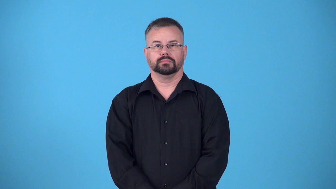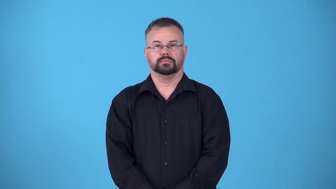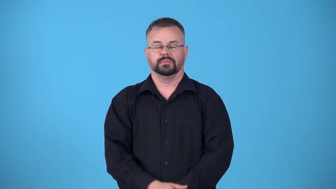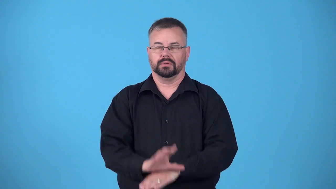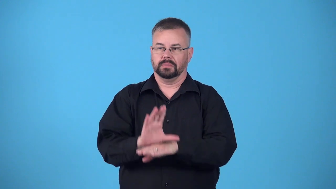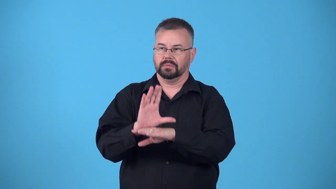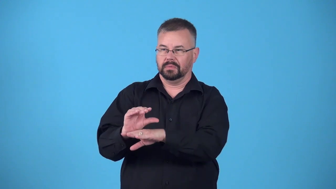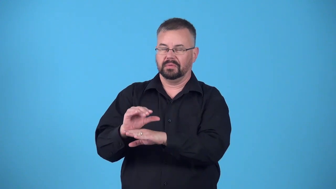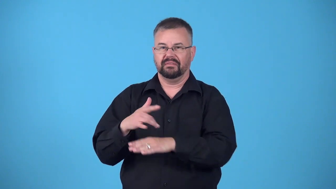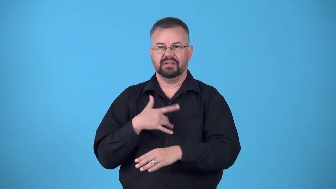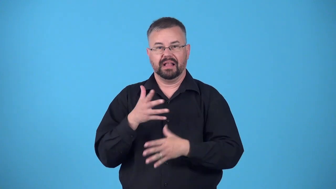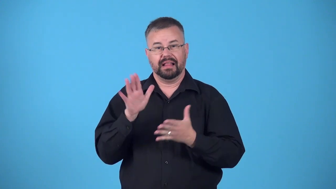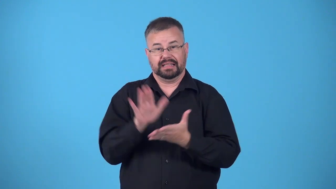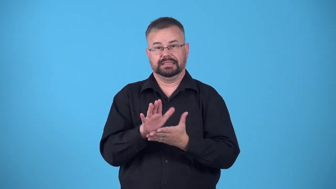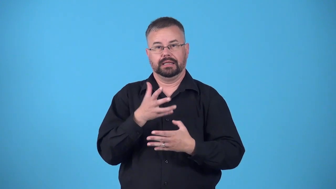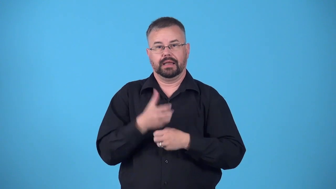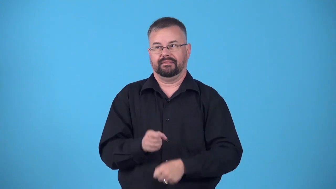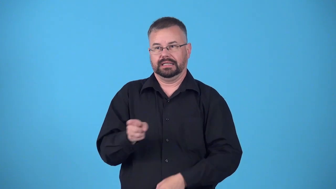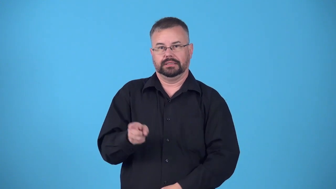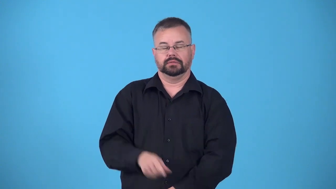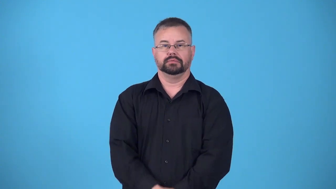psych out